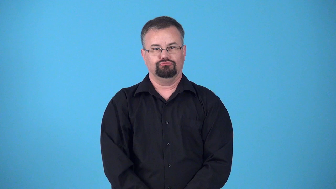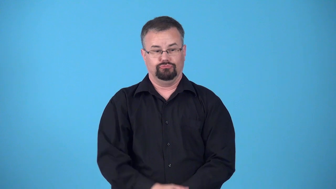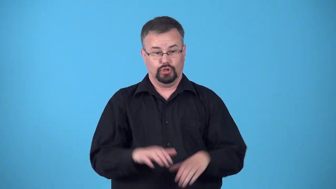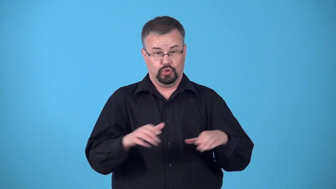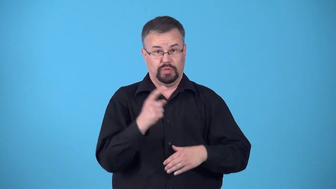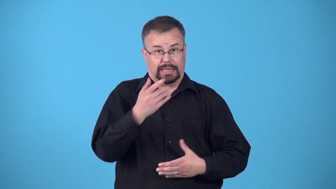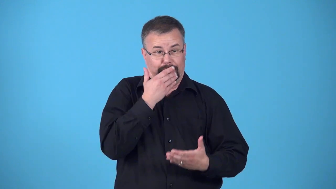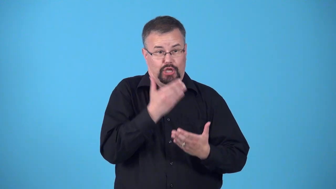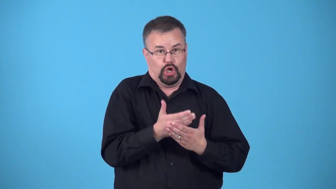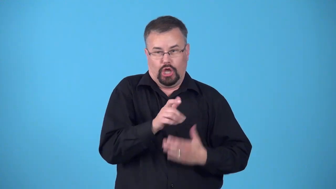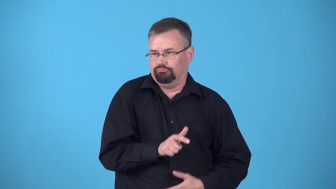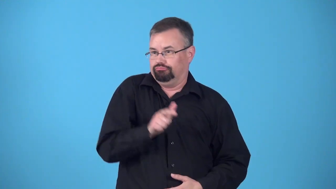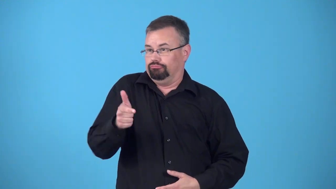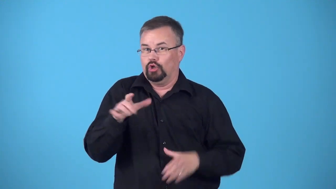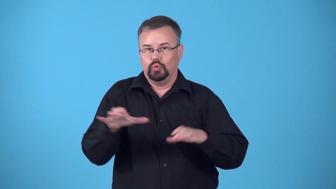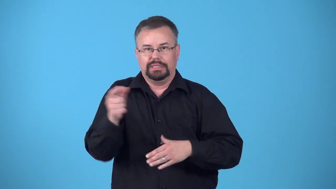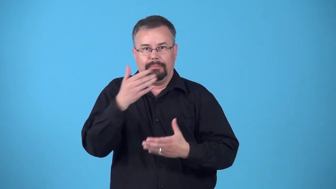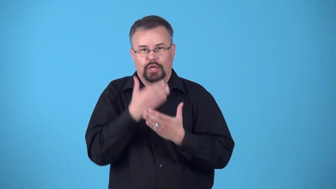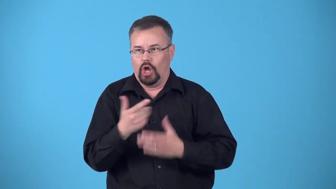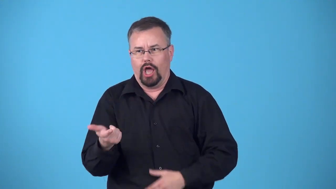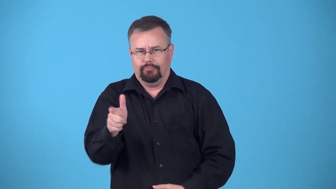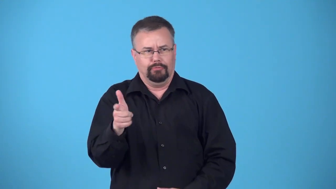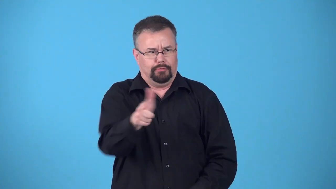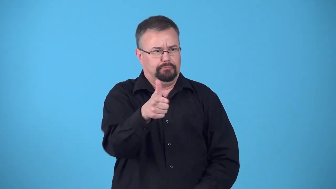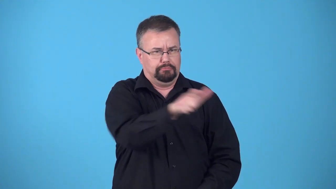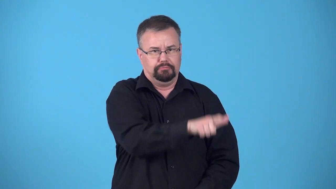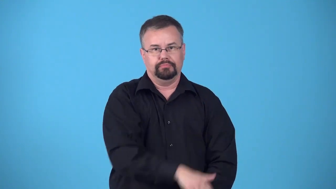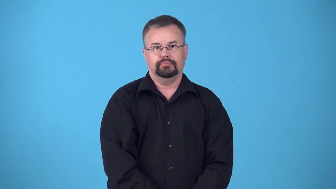one good turn deserves another